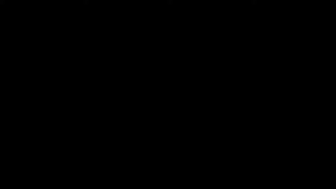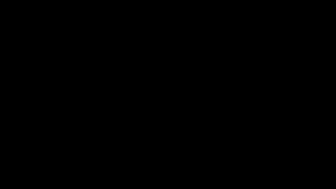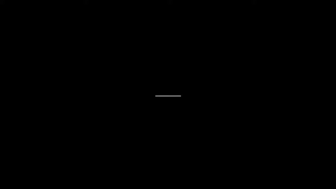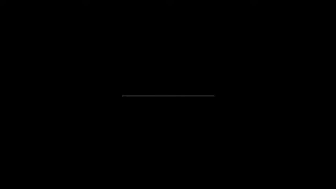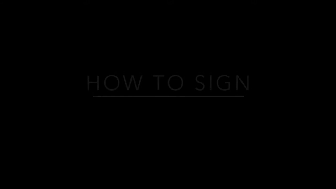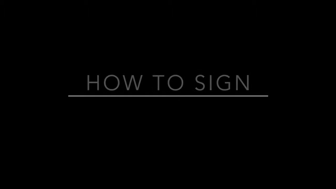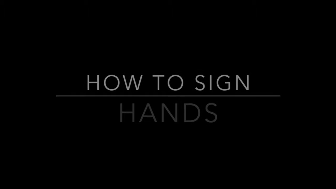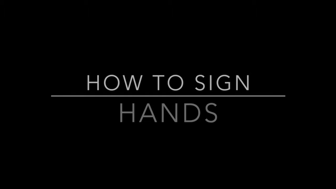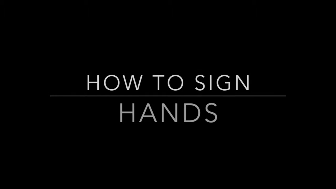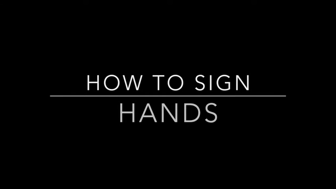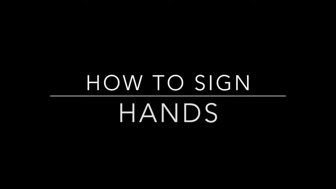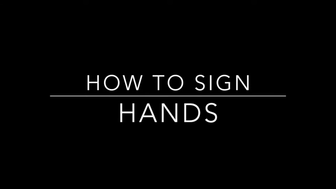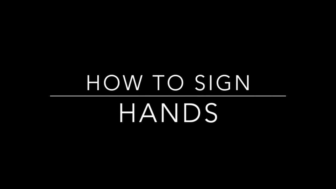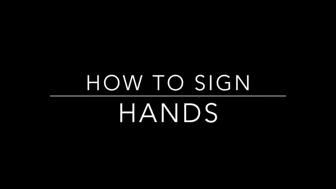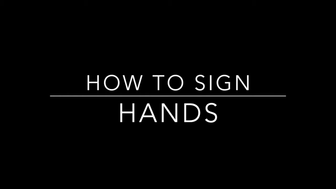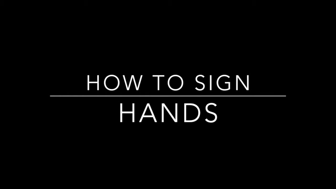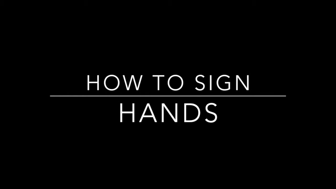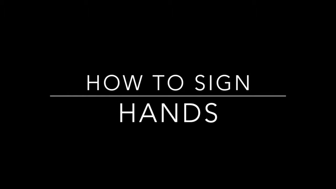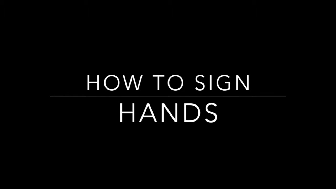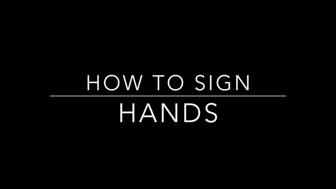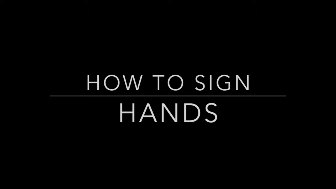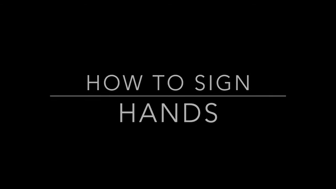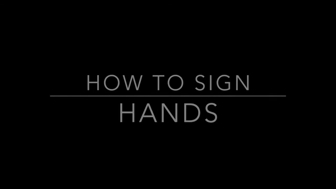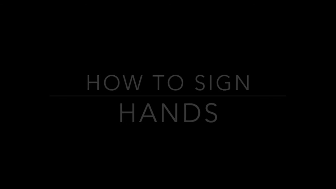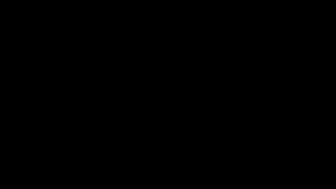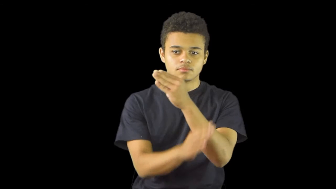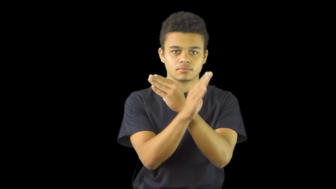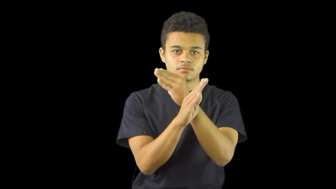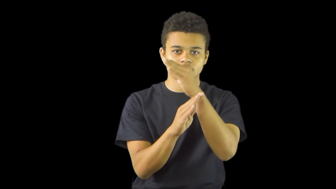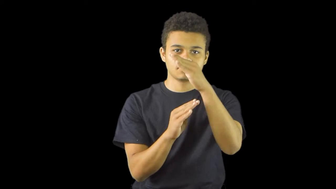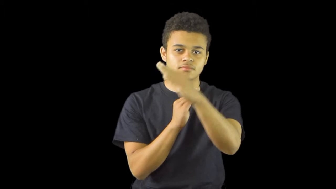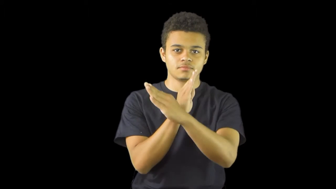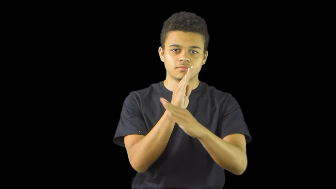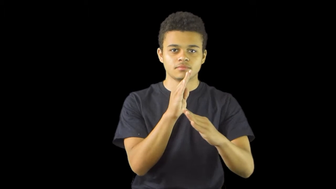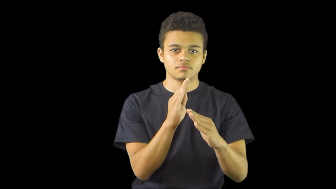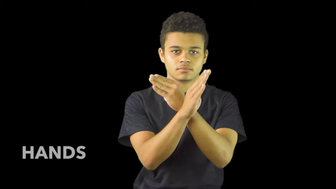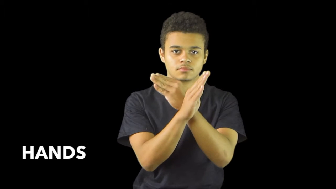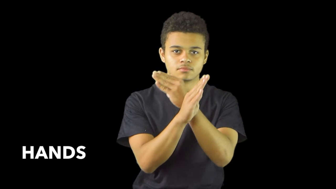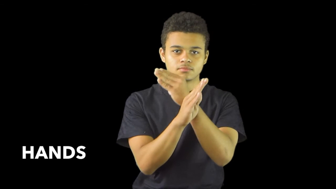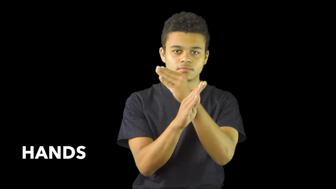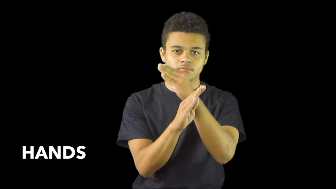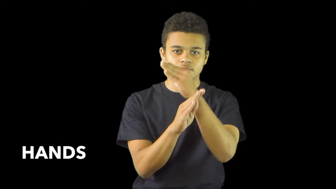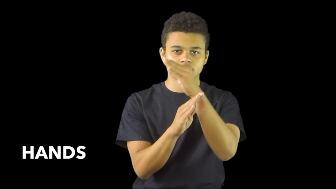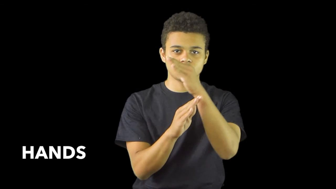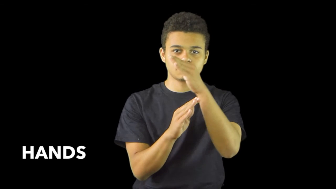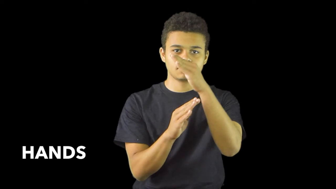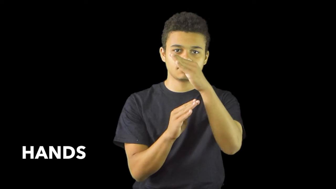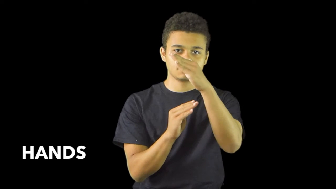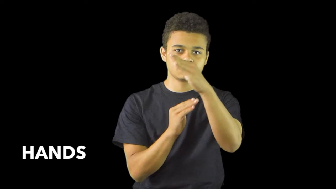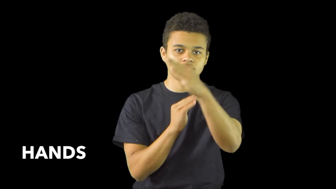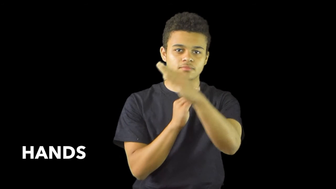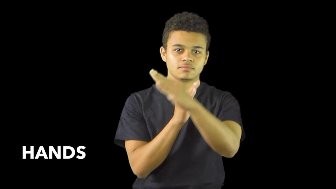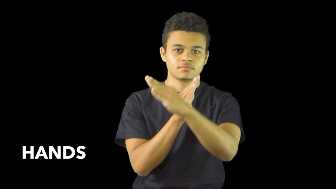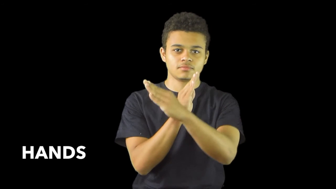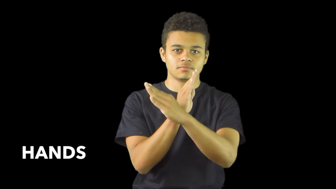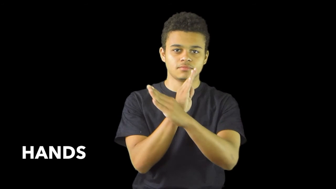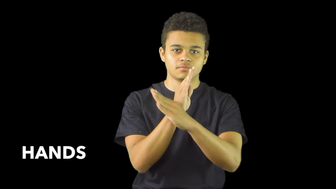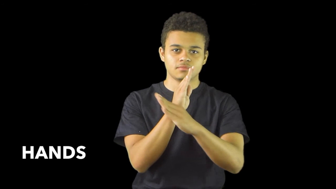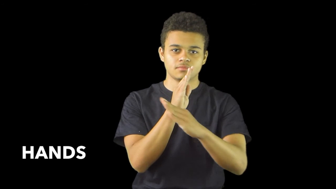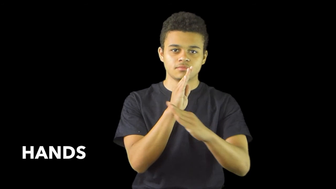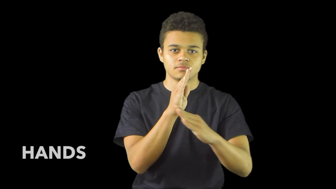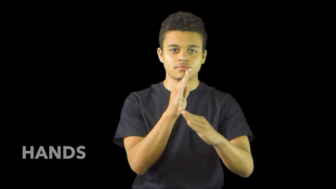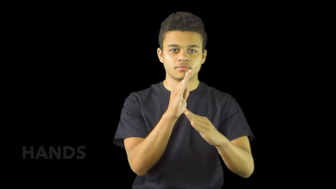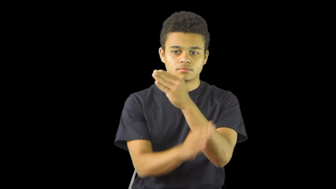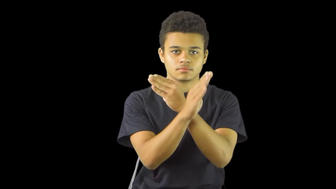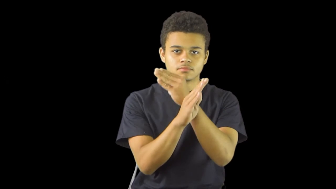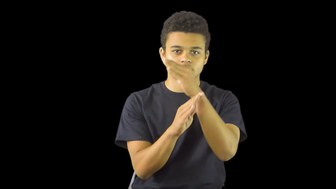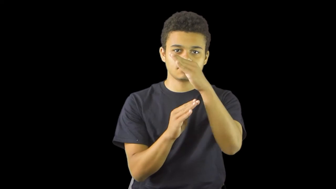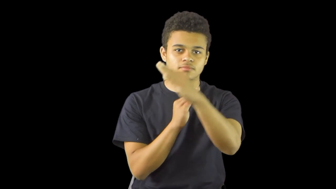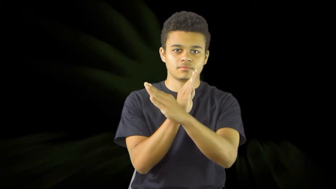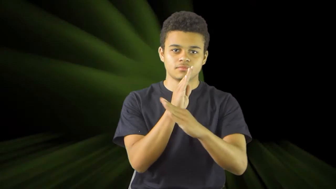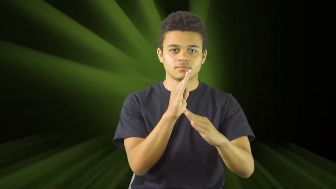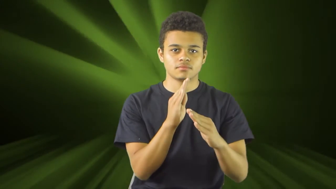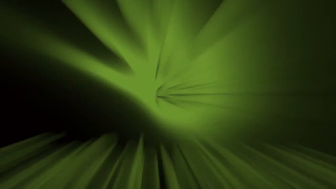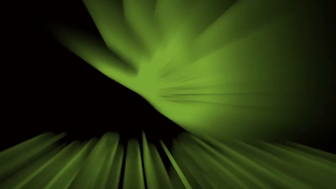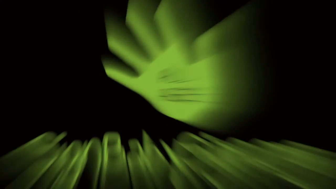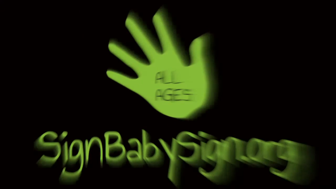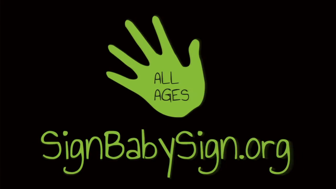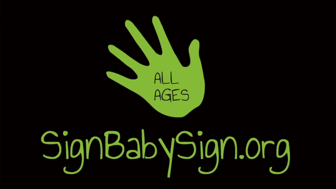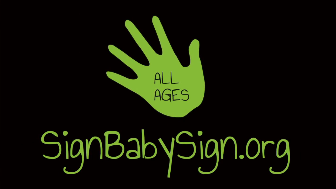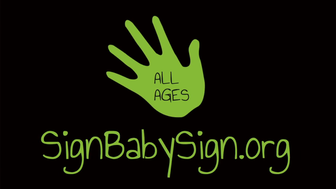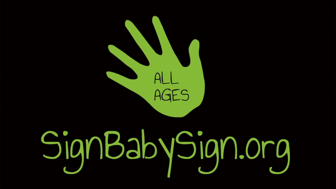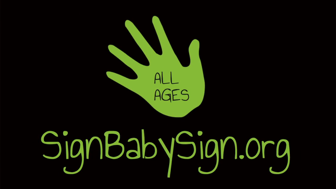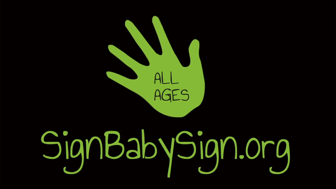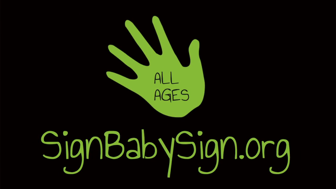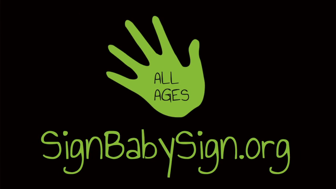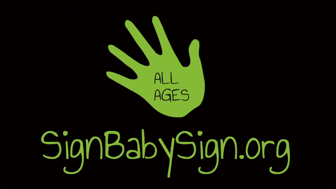Hands